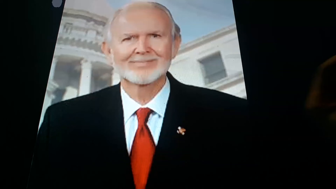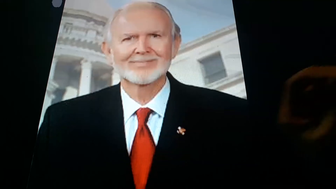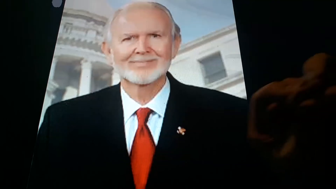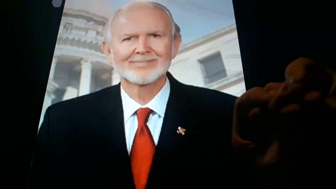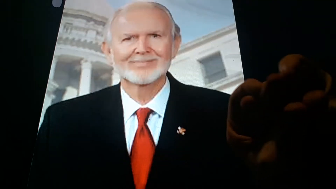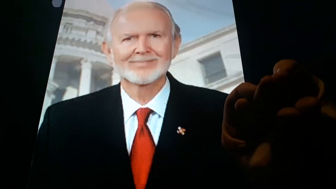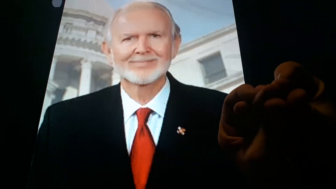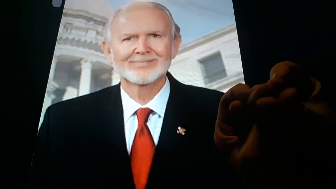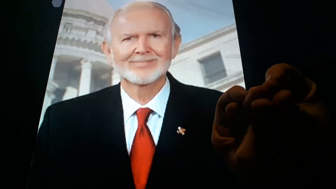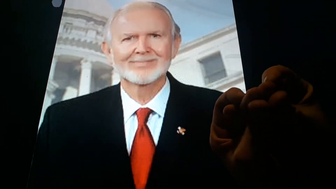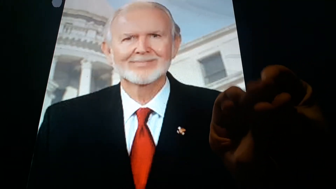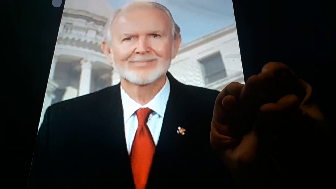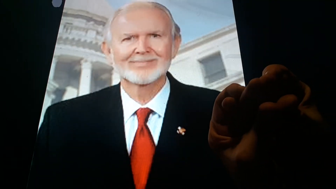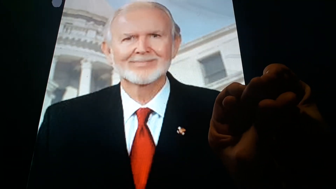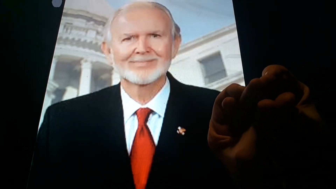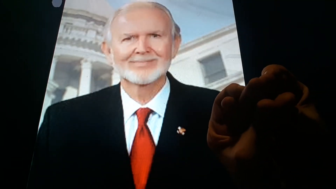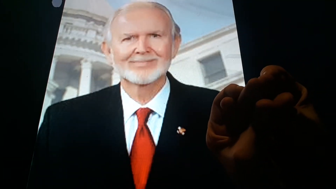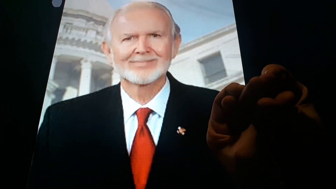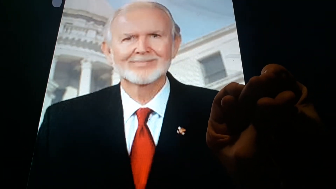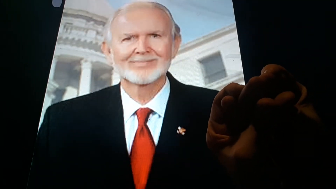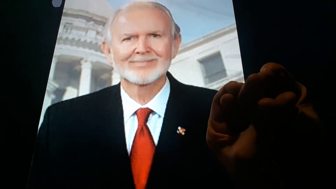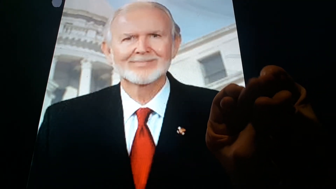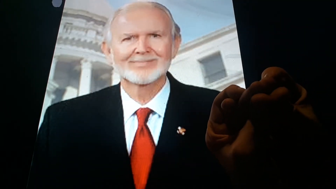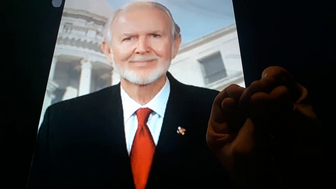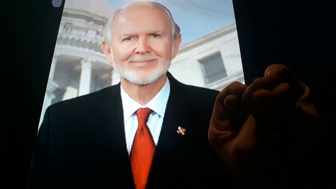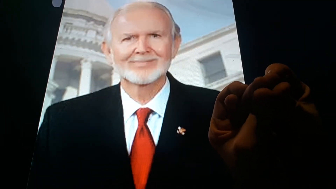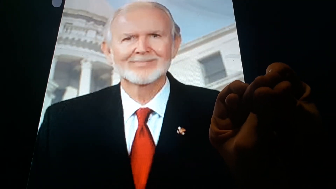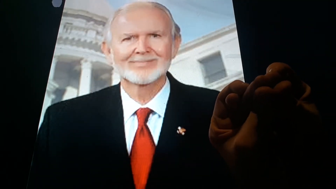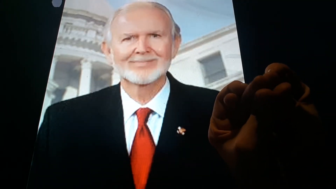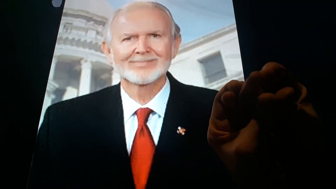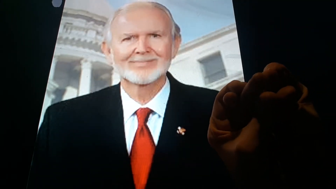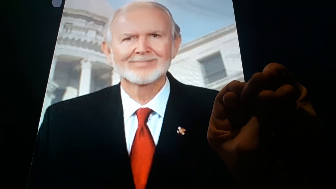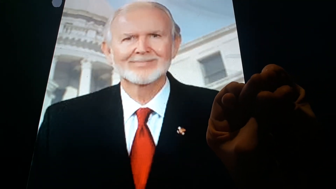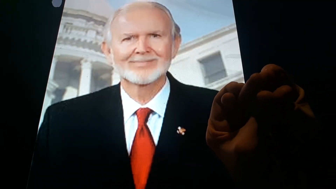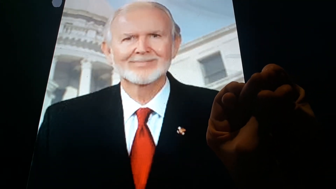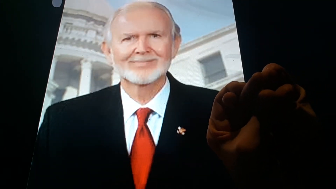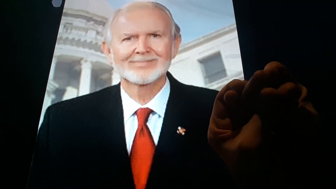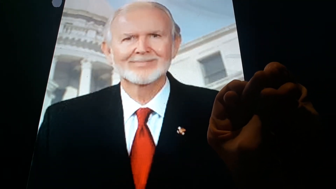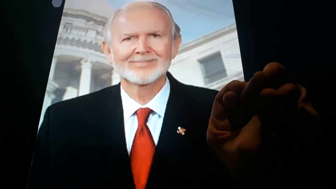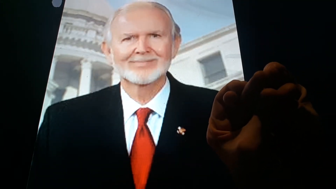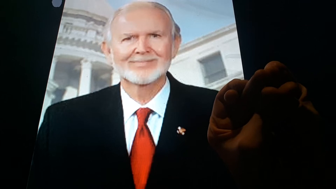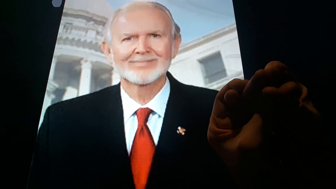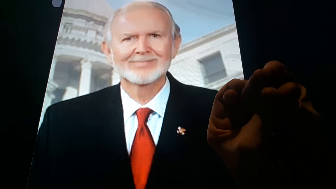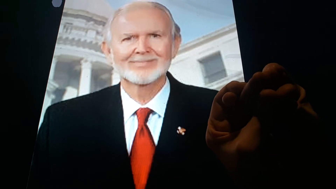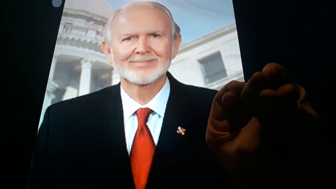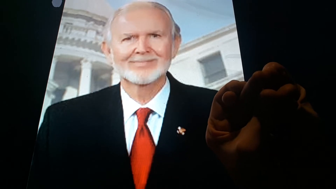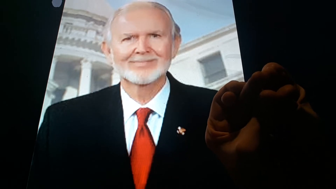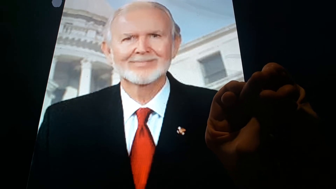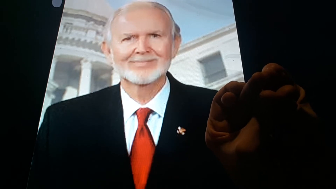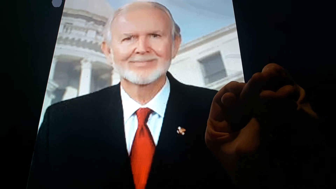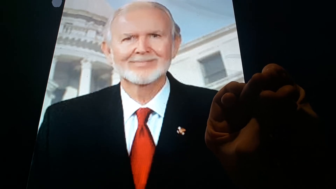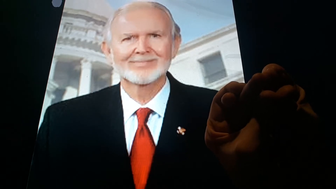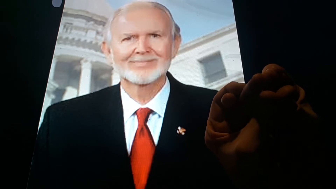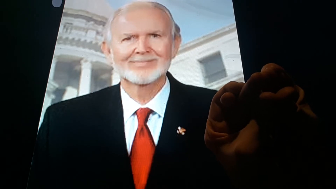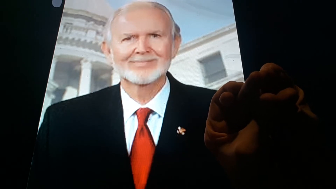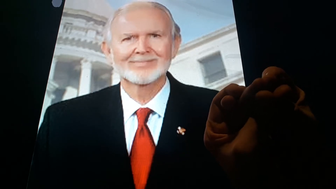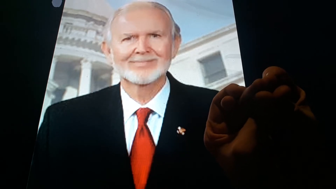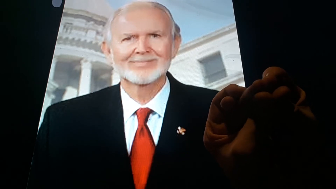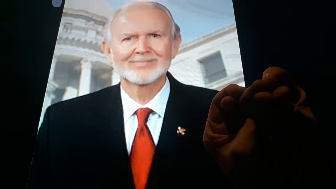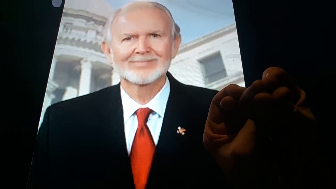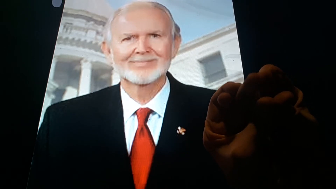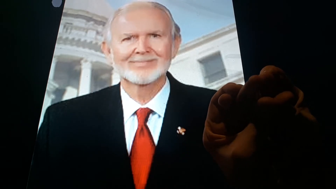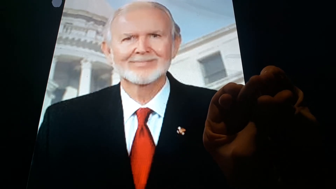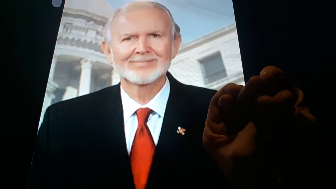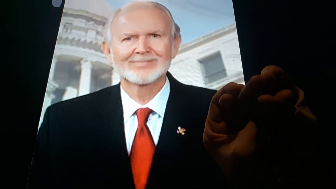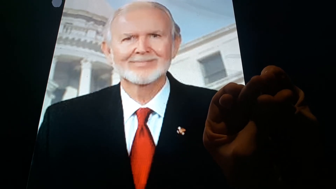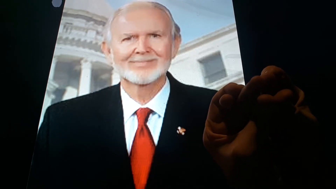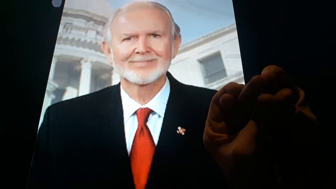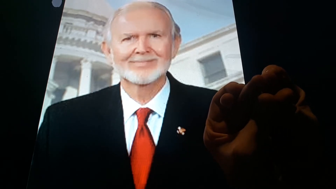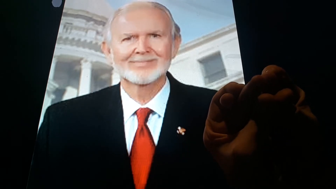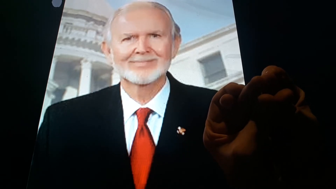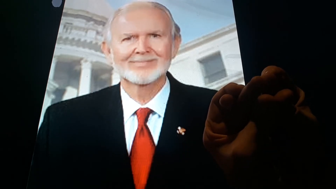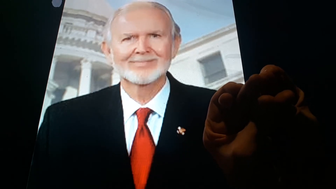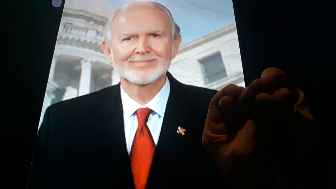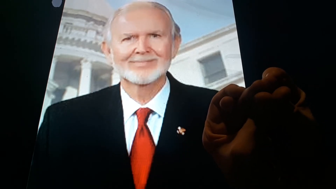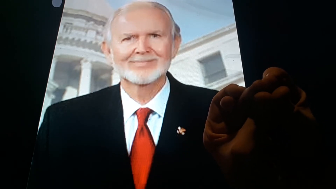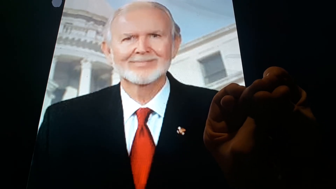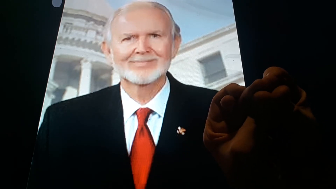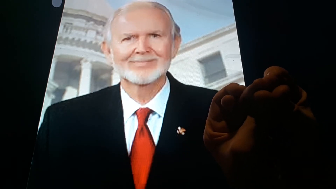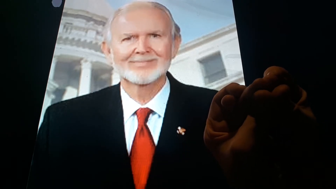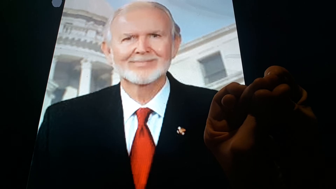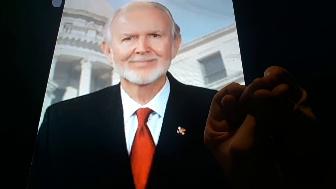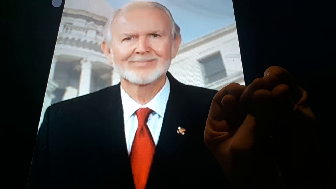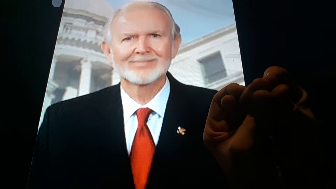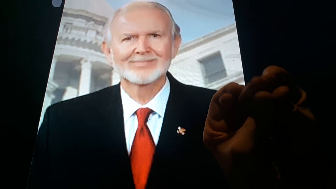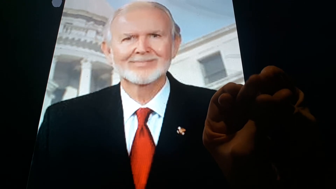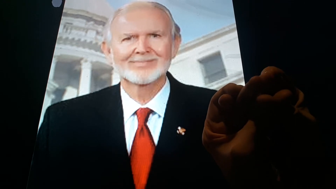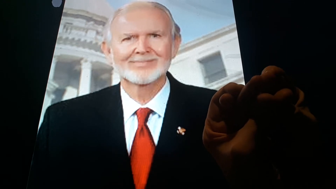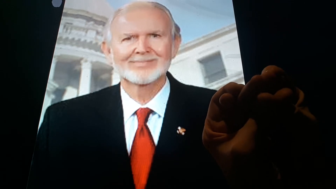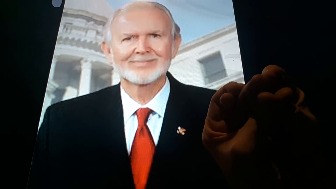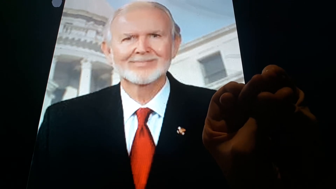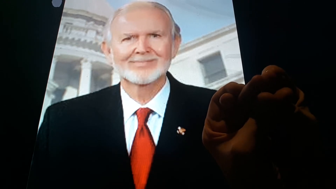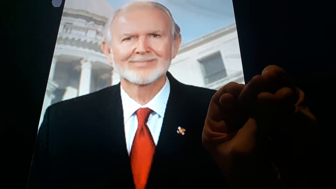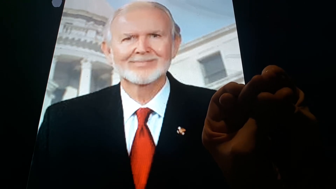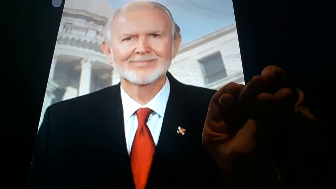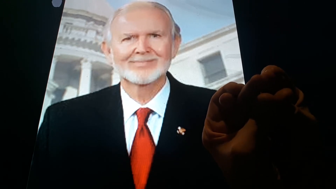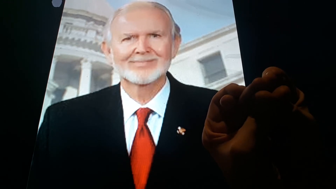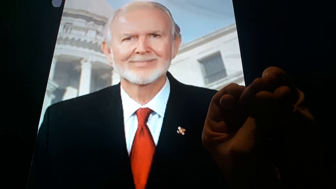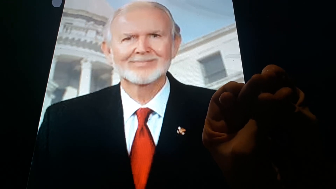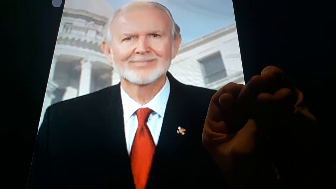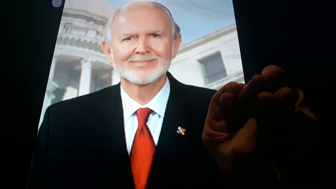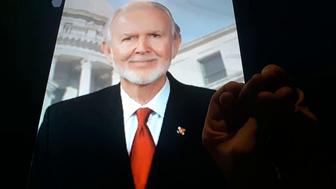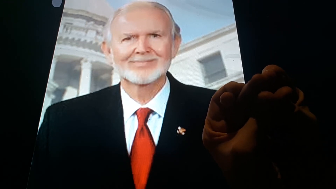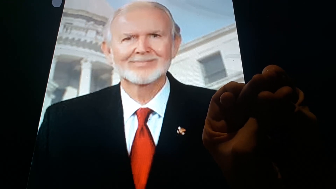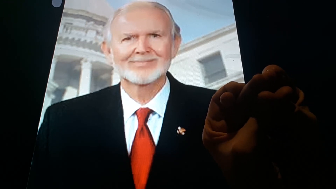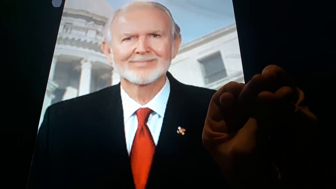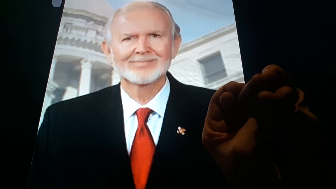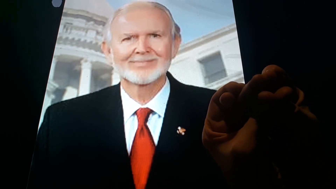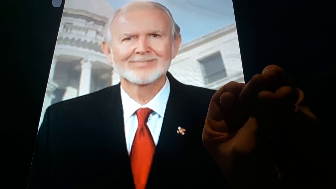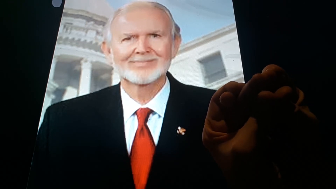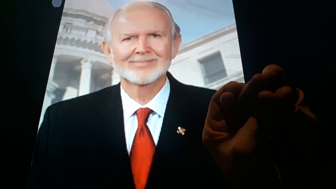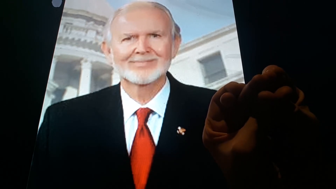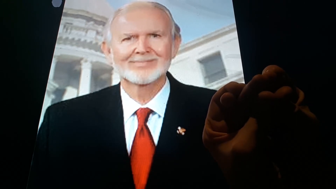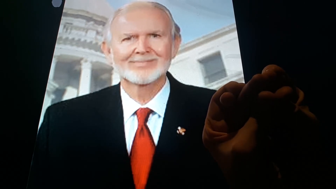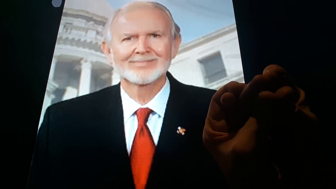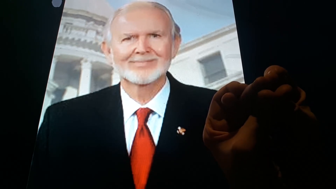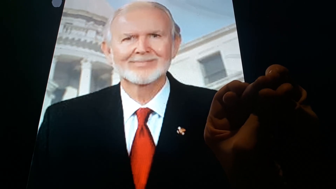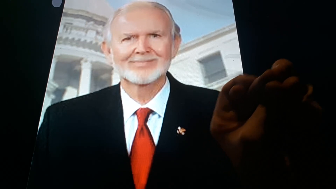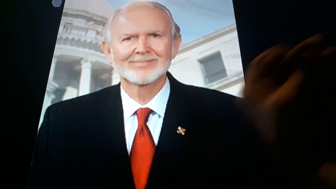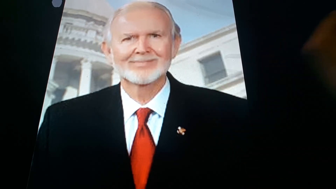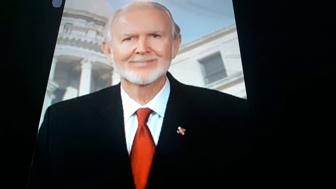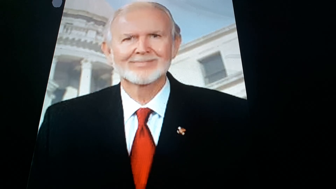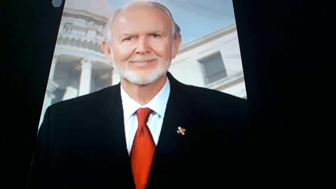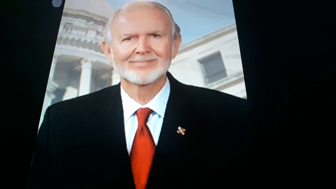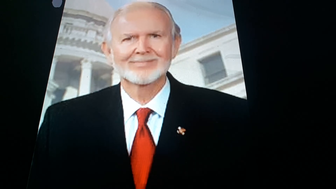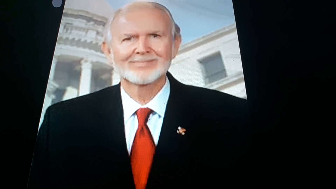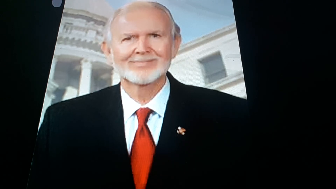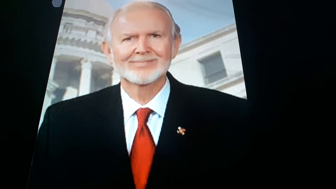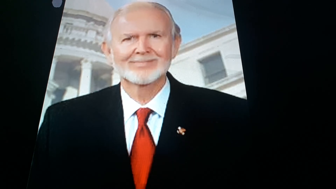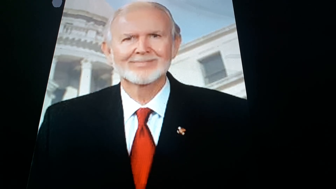Billy Hudson